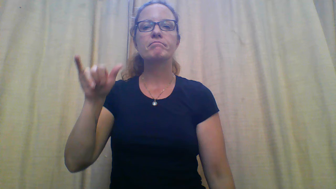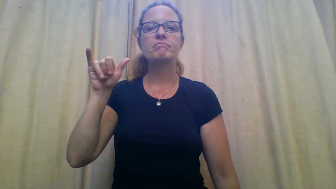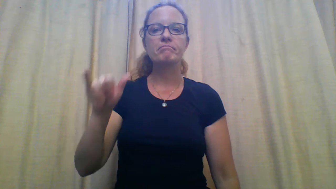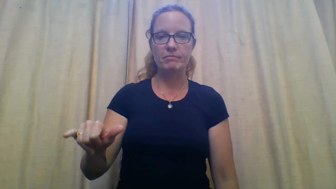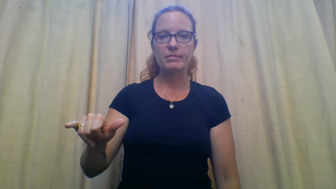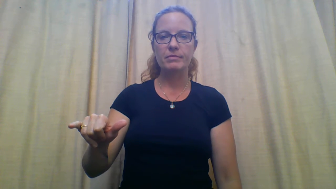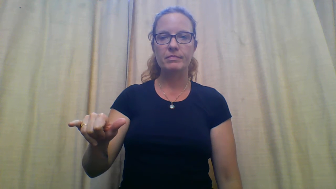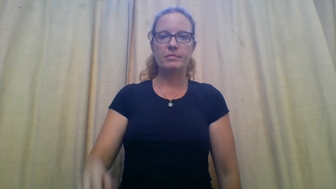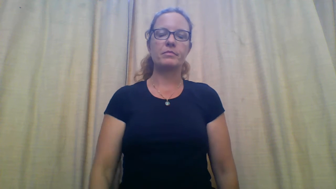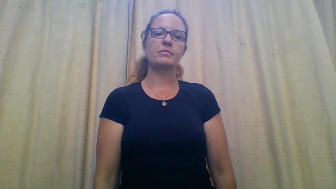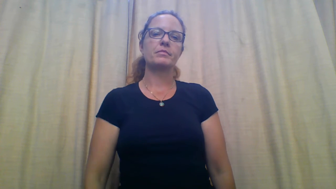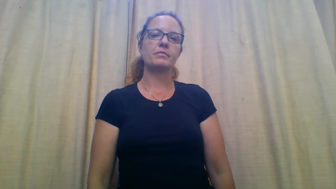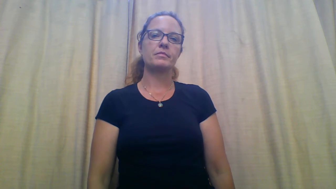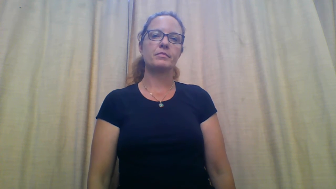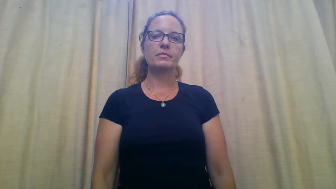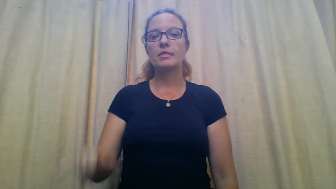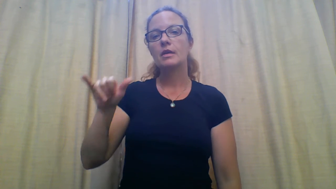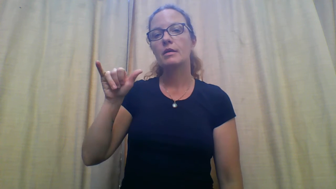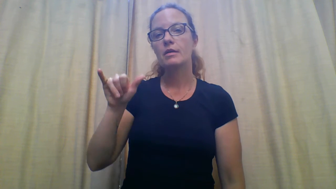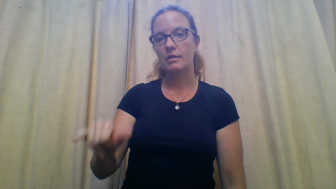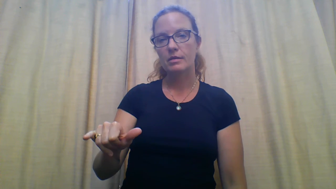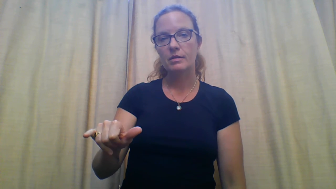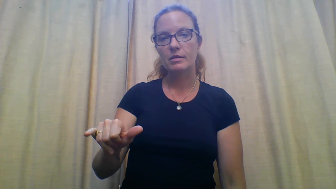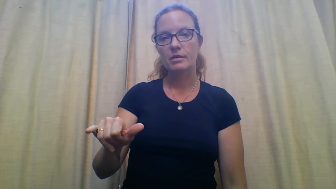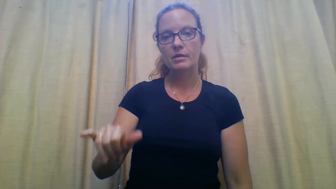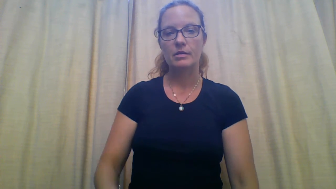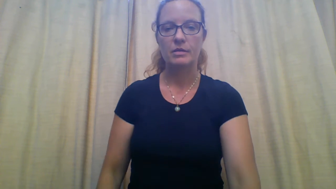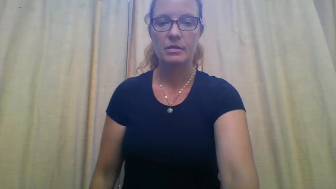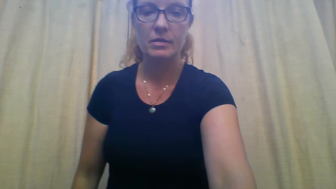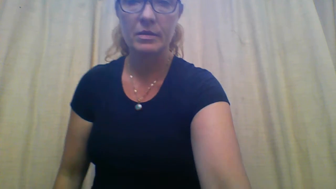That